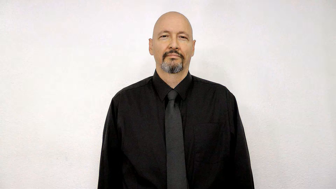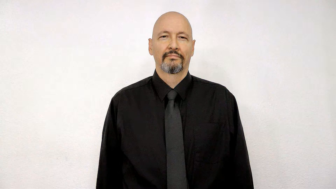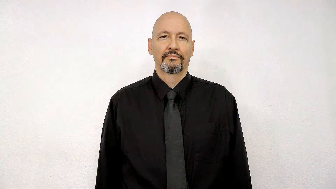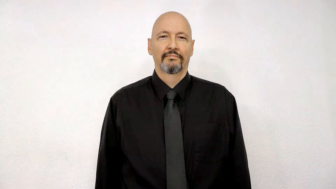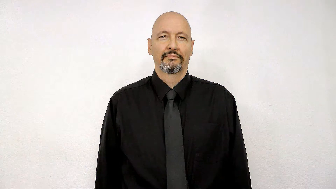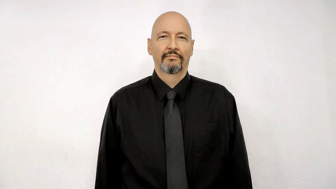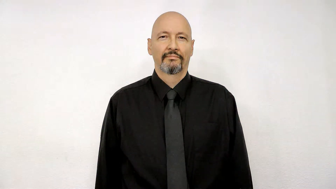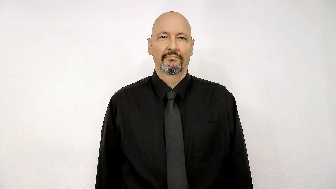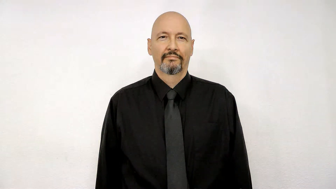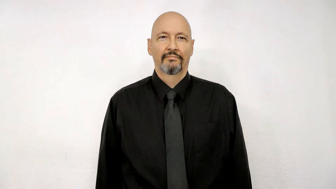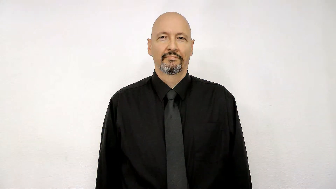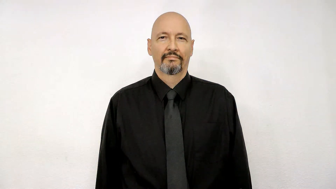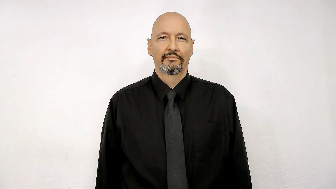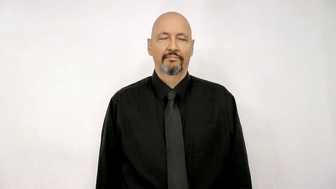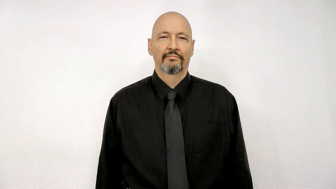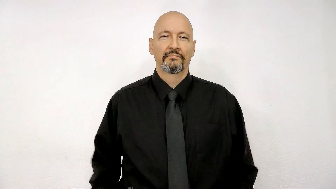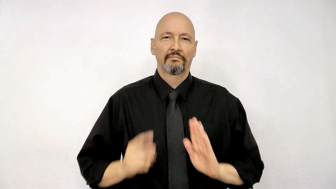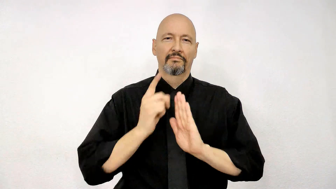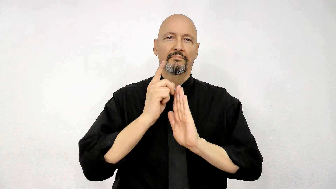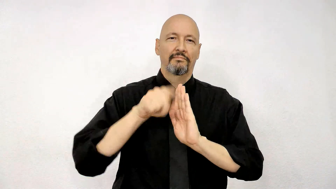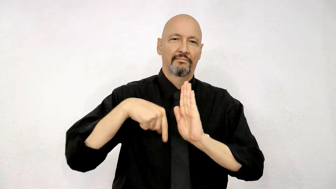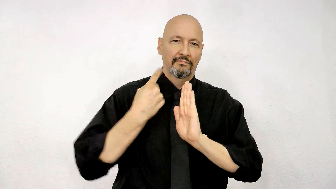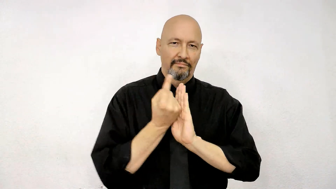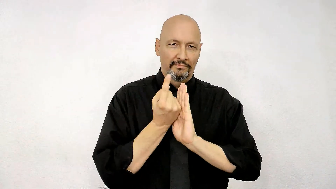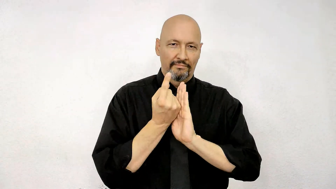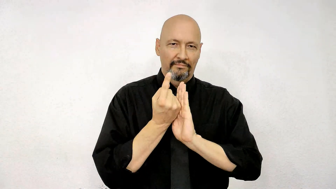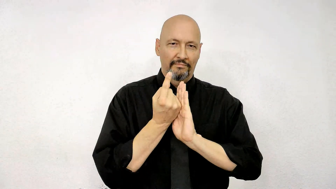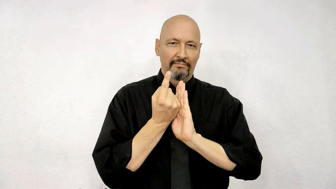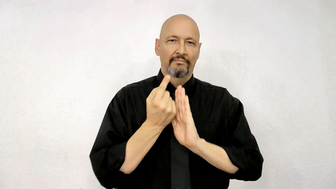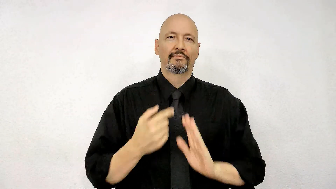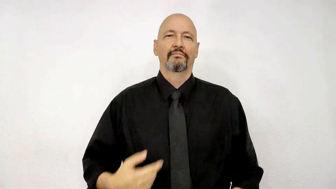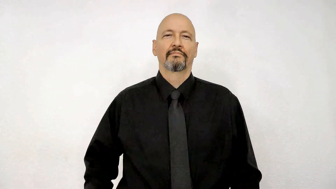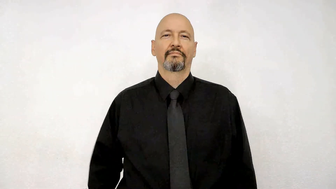hour version complex movement